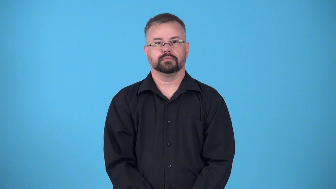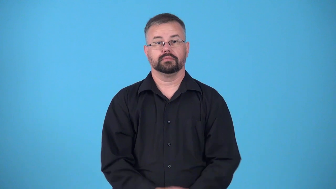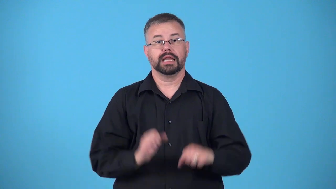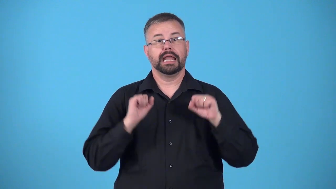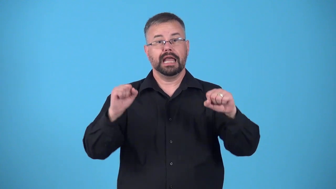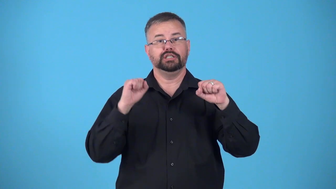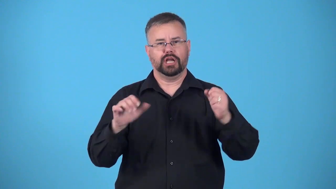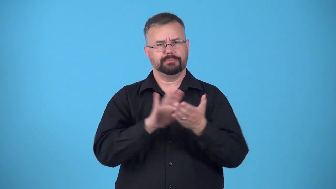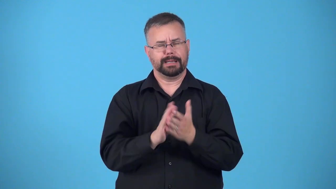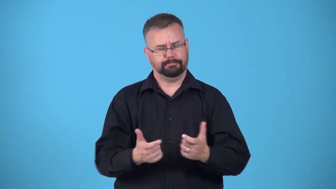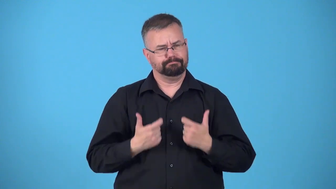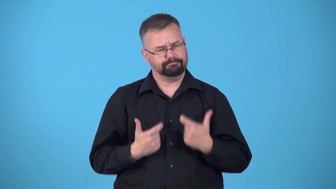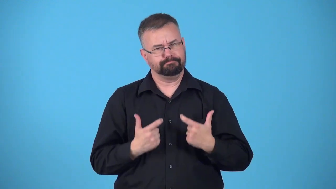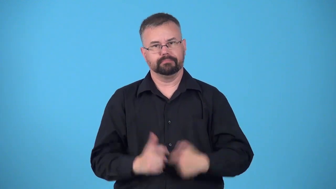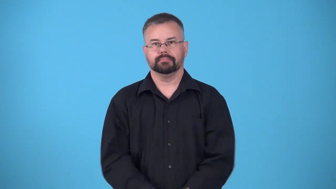shape up